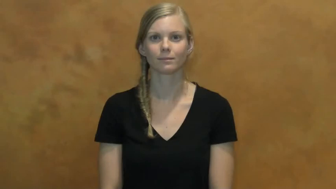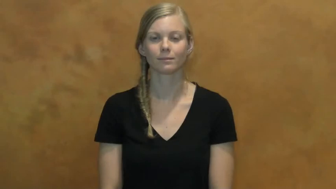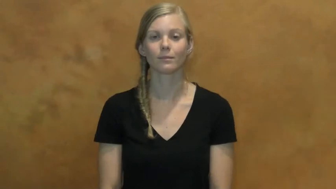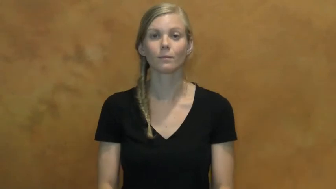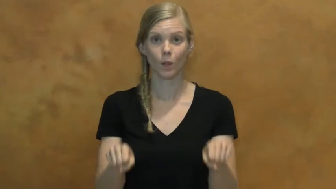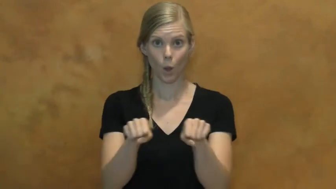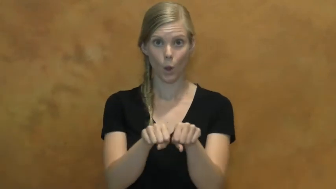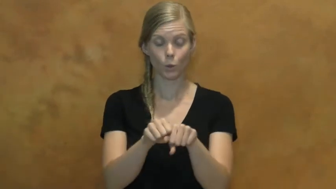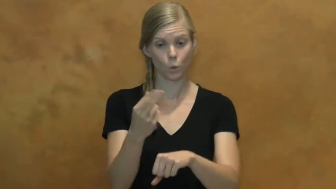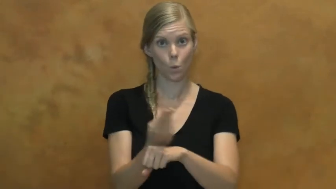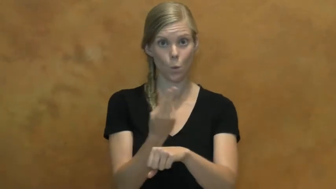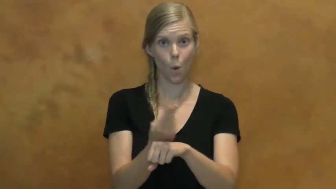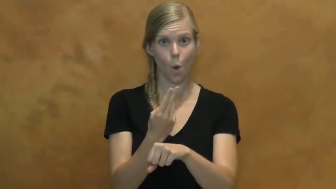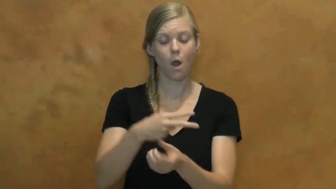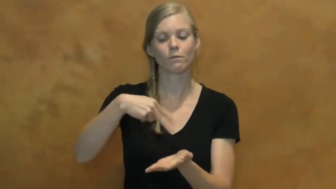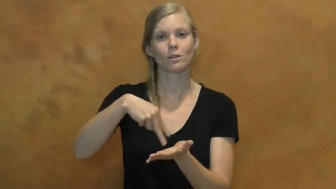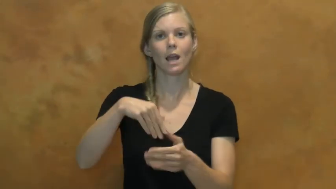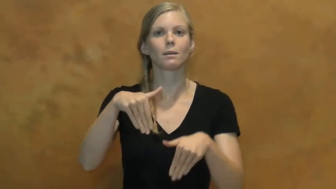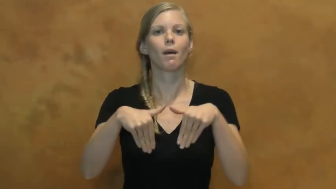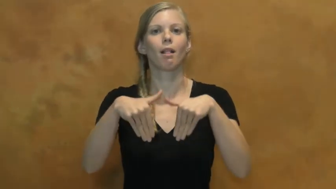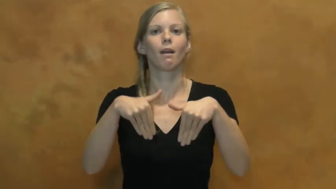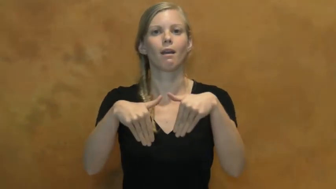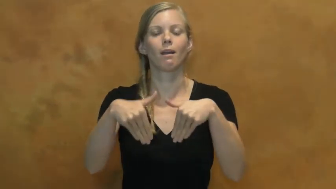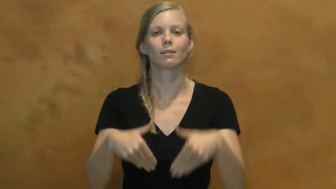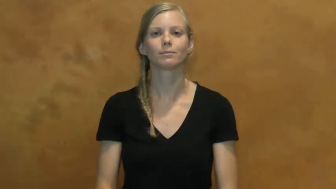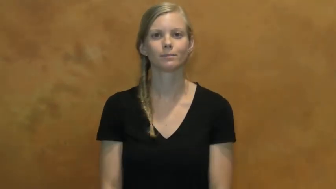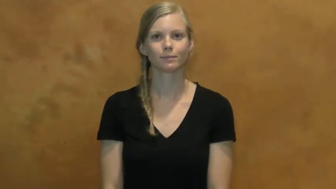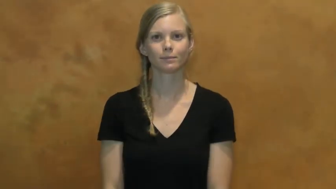ballet shoes